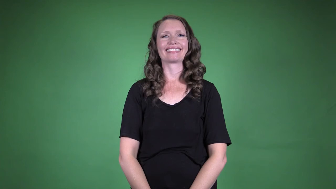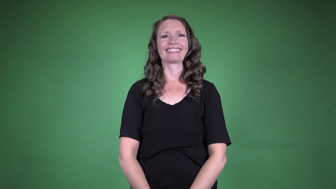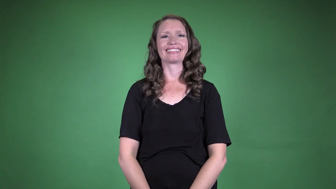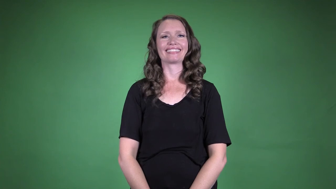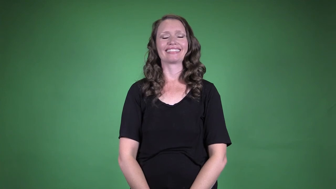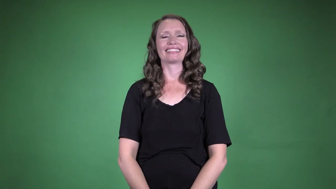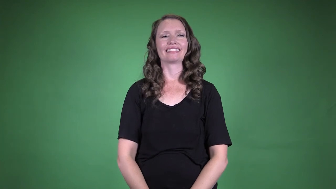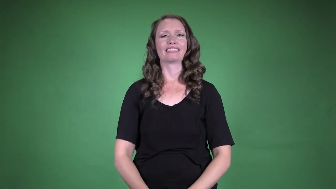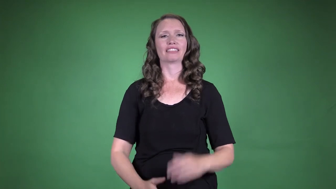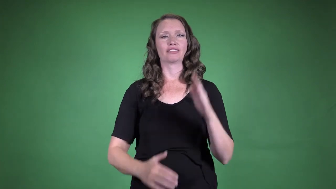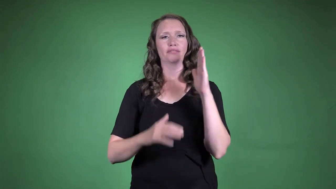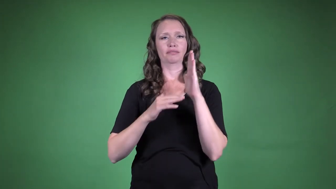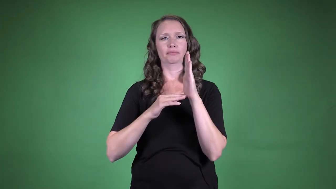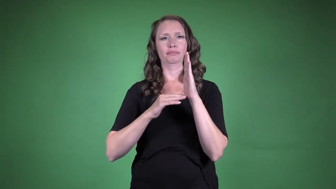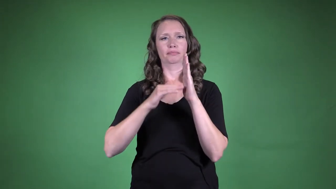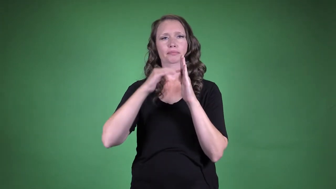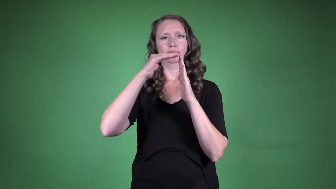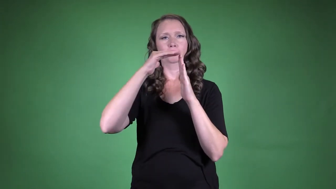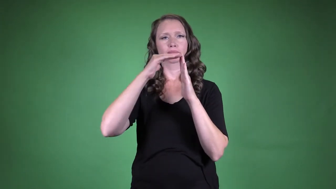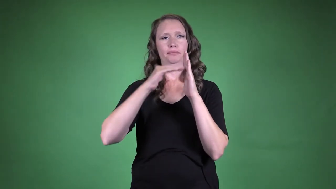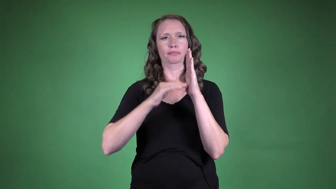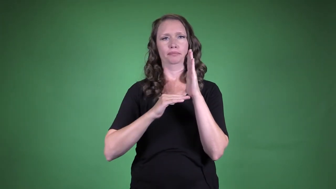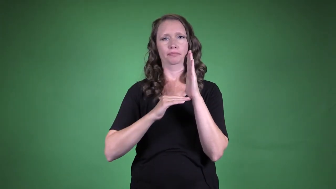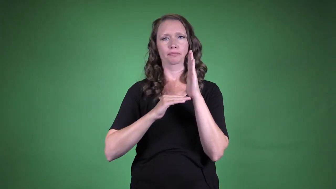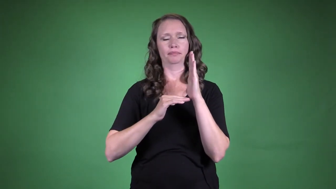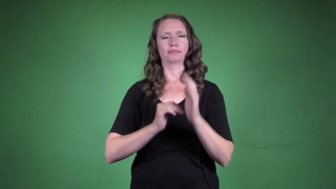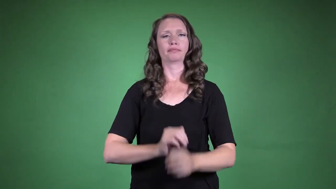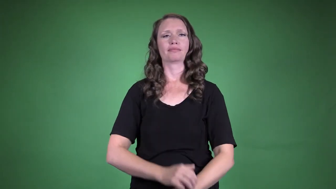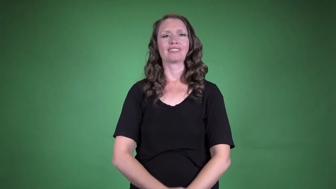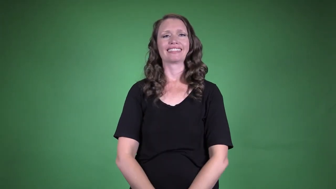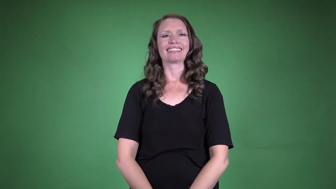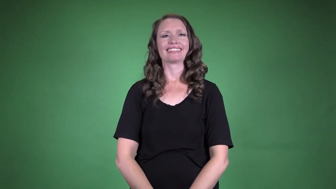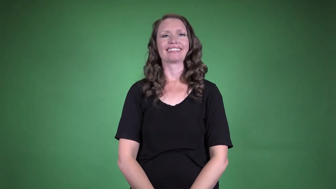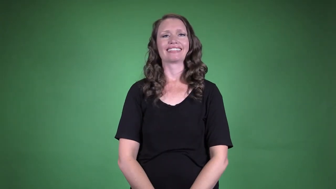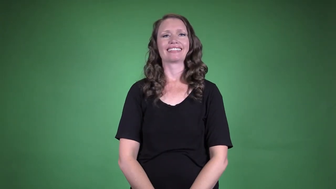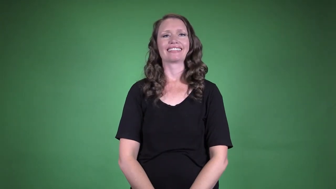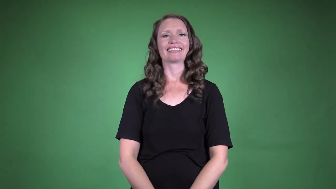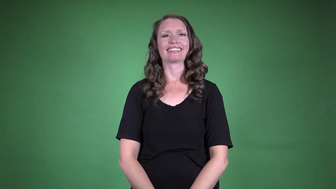elevator